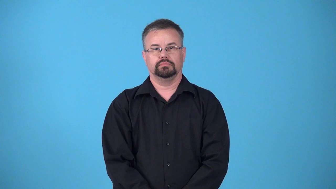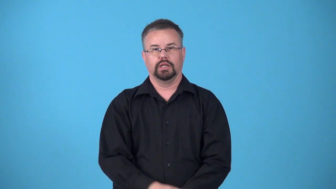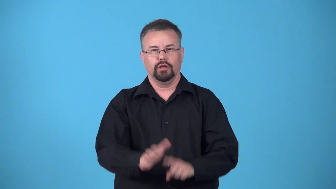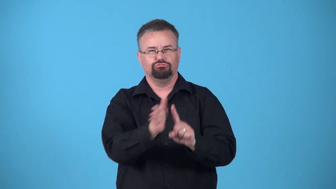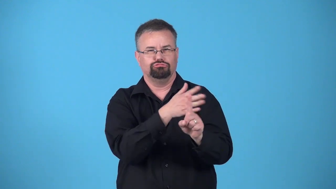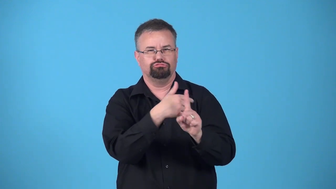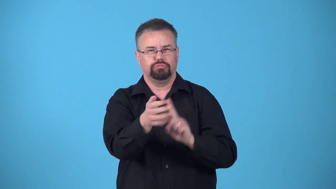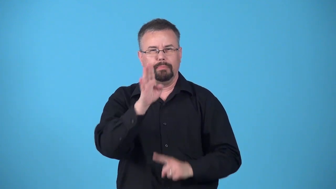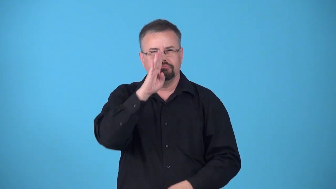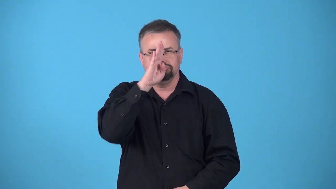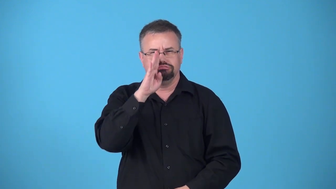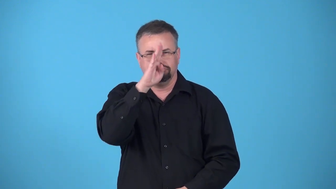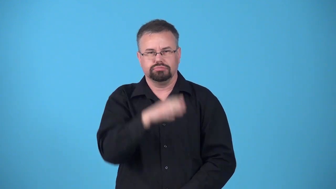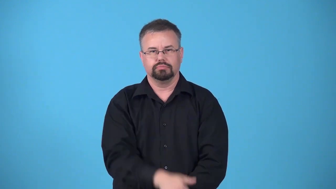kiss ass, lick someone's boots, brown nose